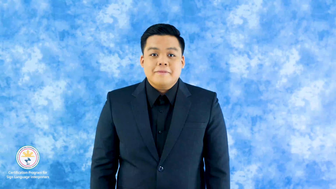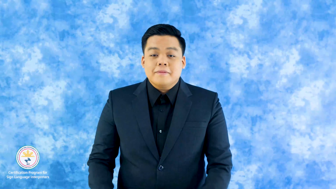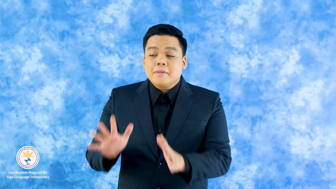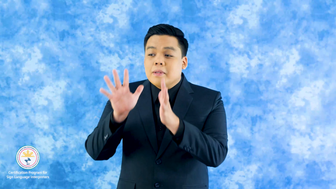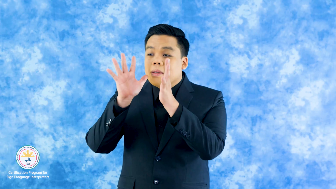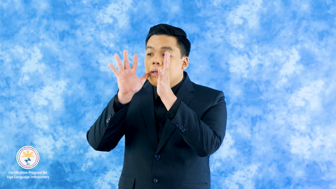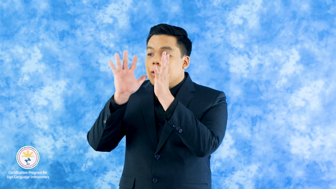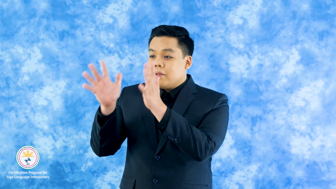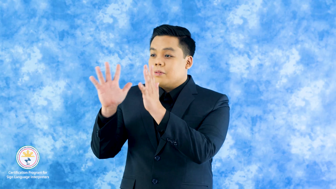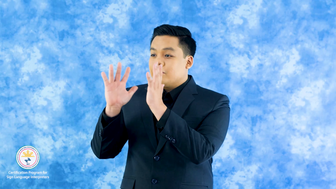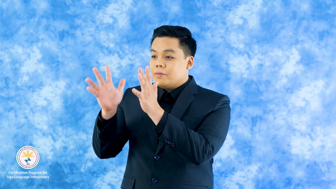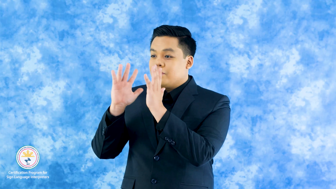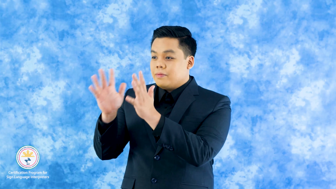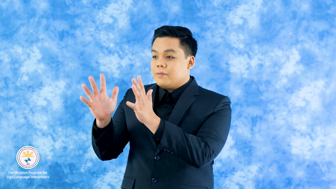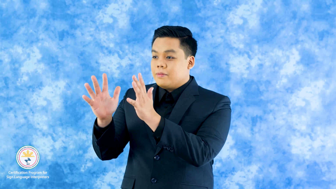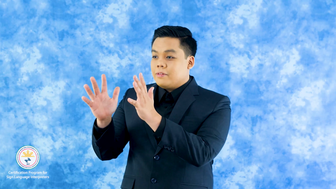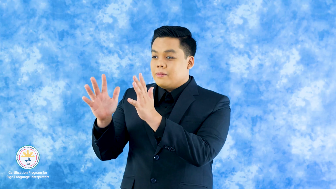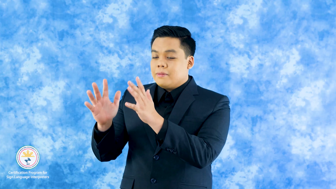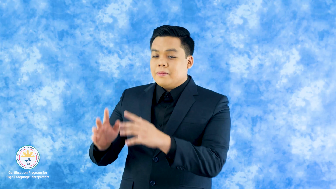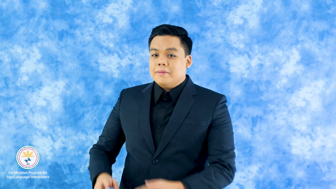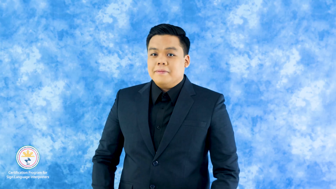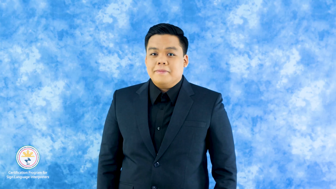Chat